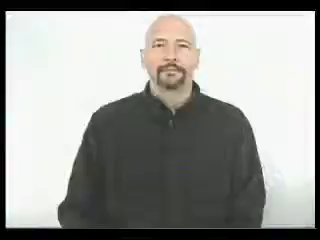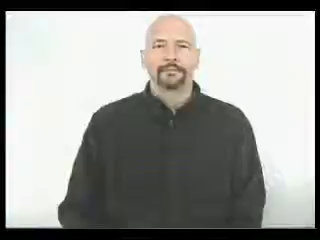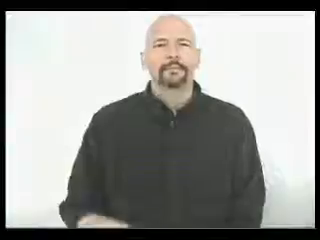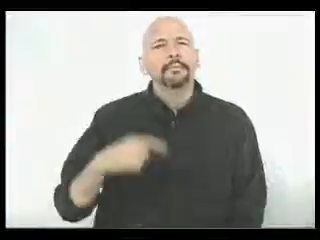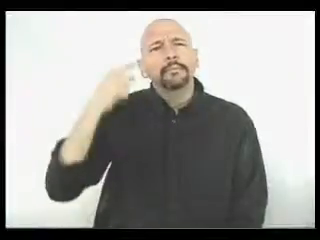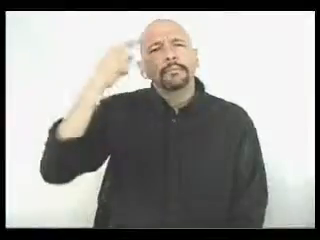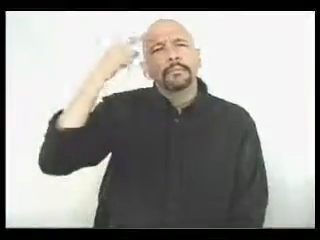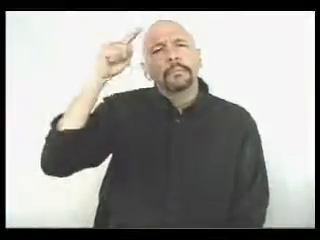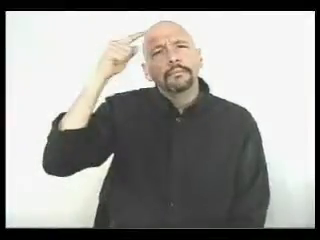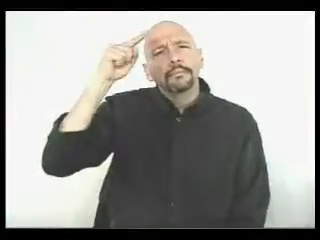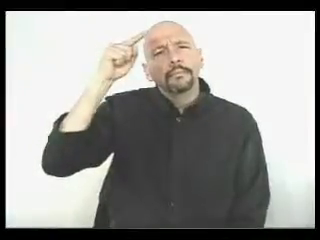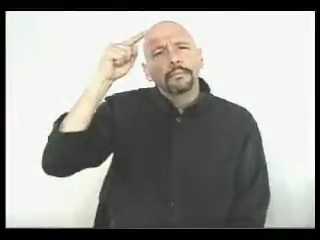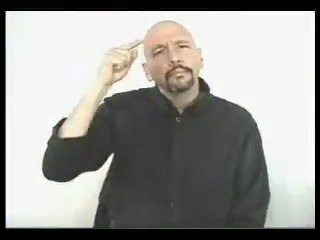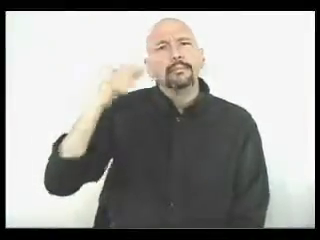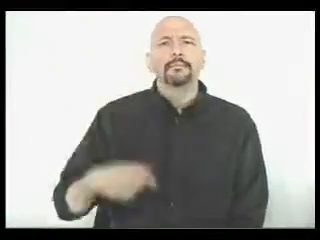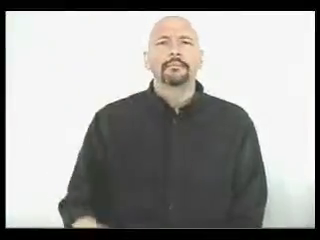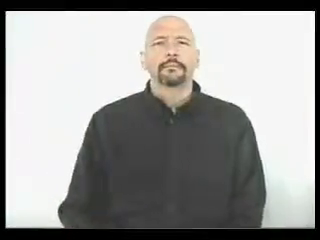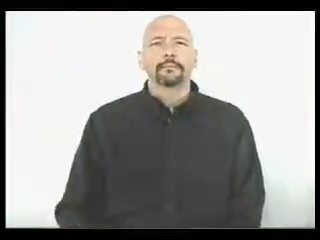FOR